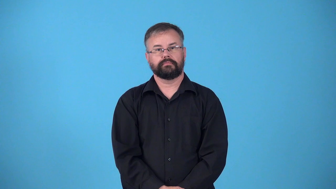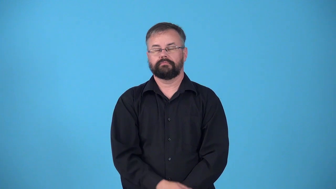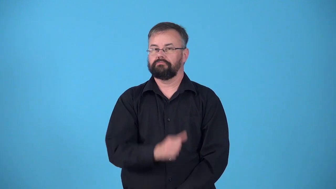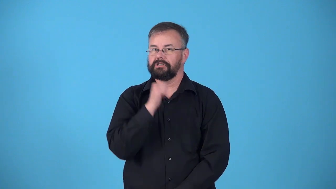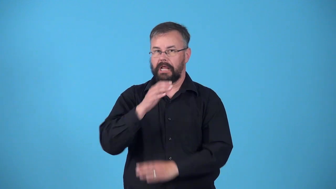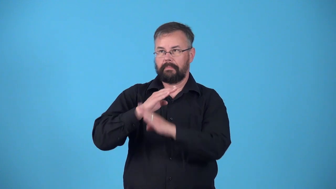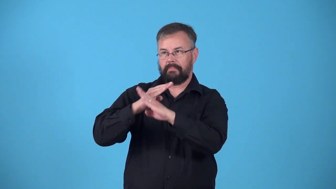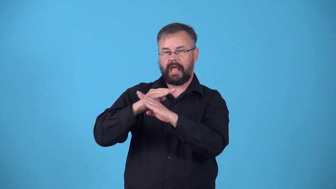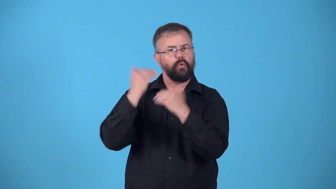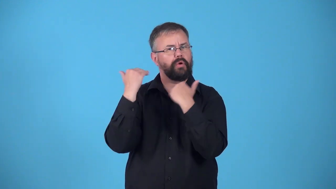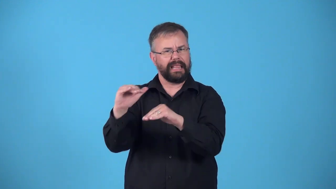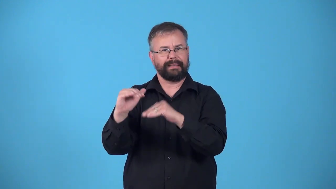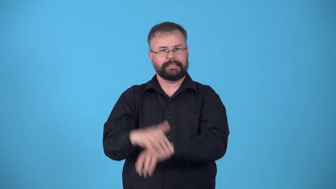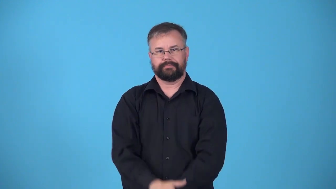nonresistant